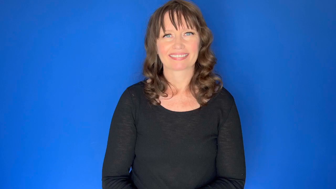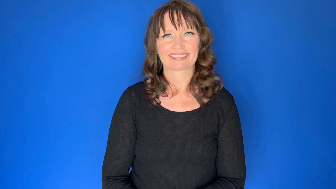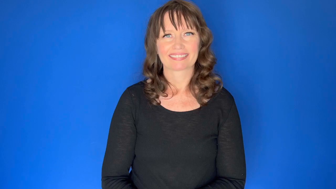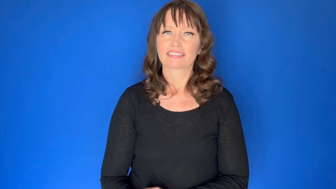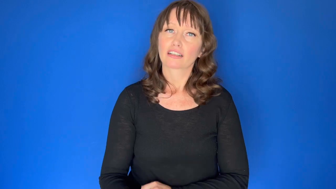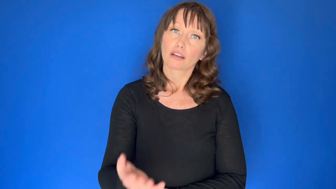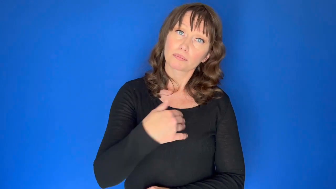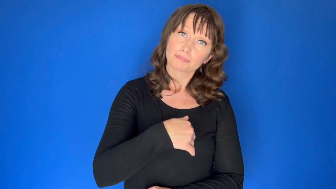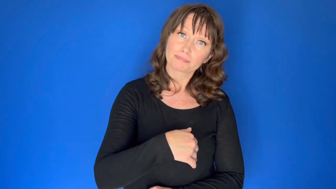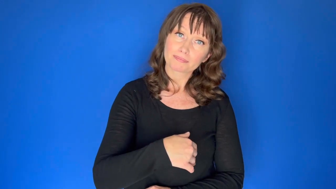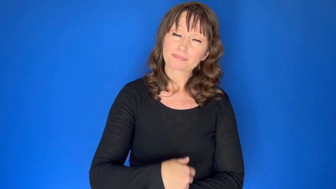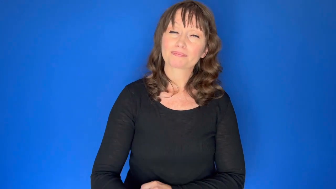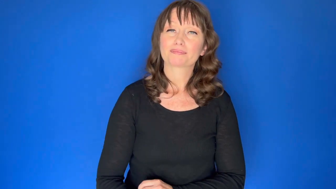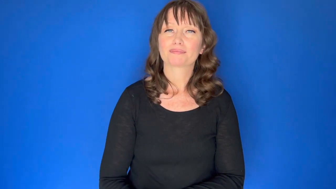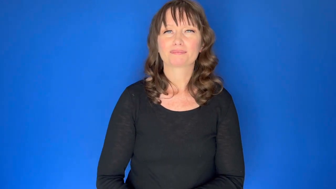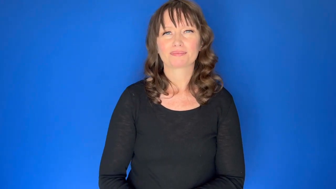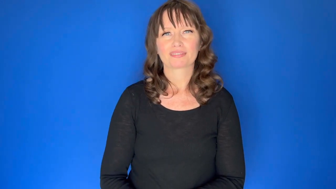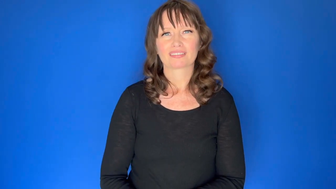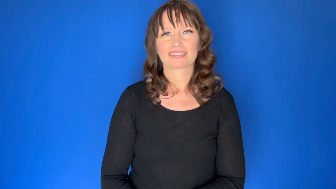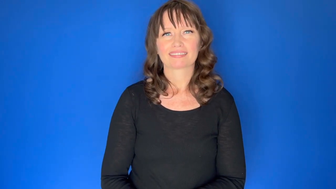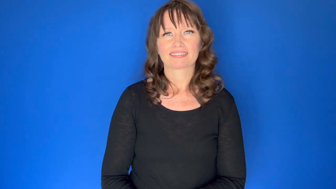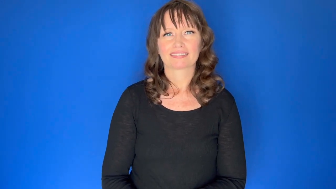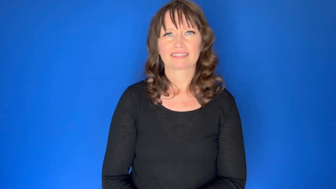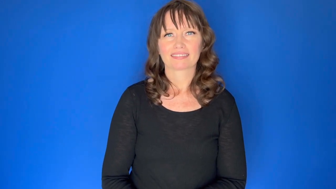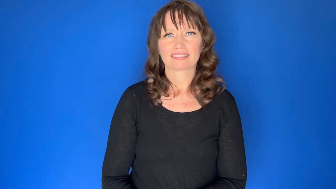come here